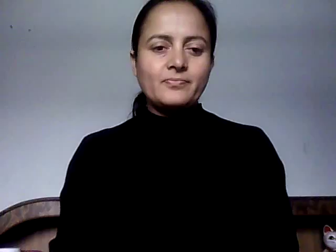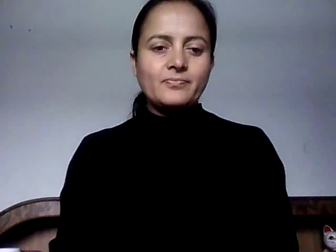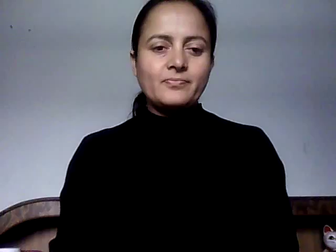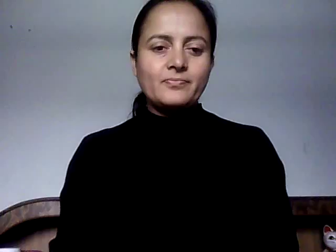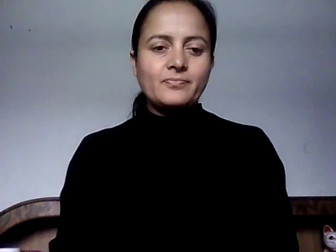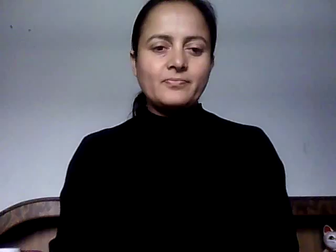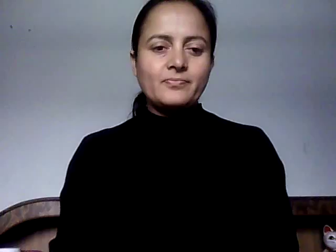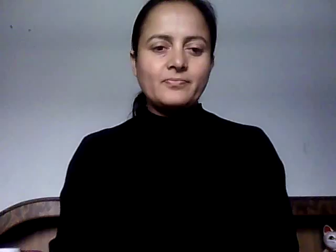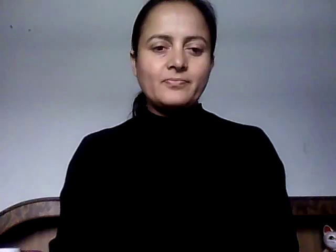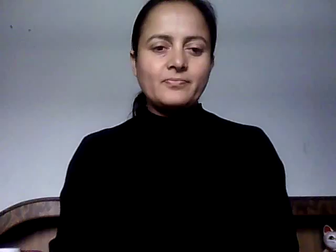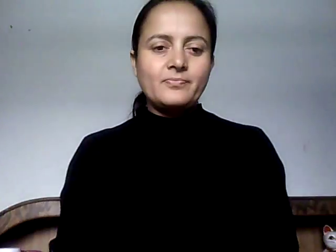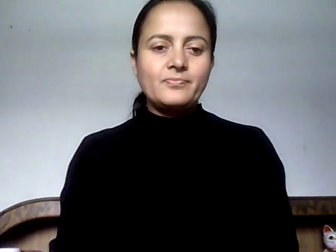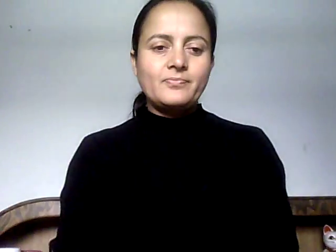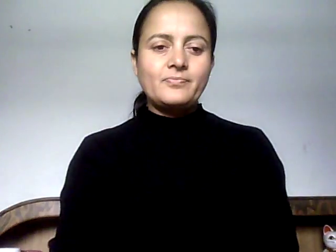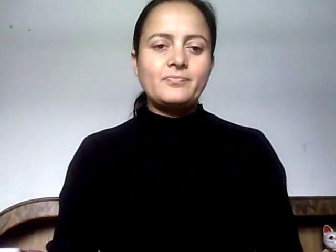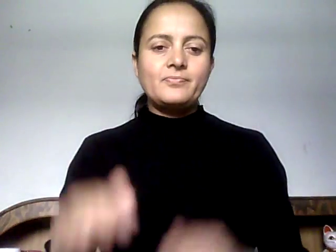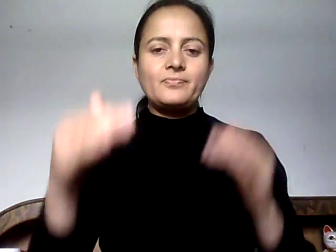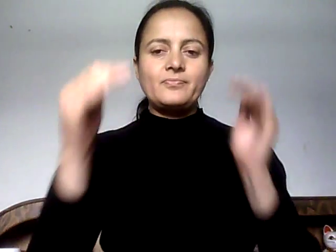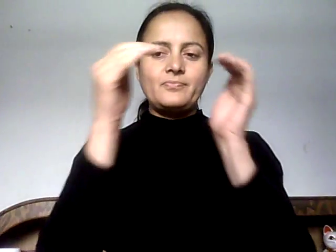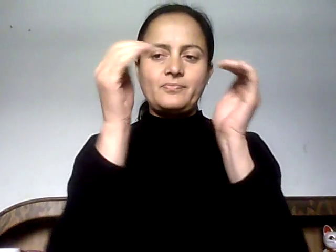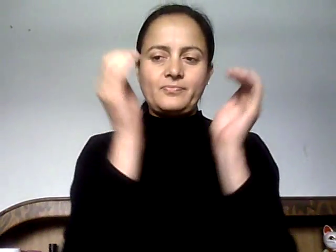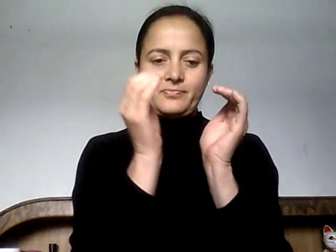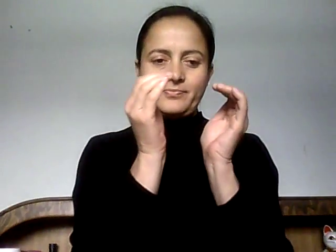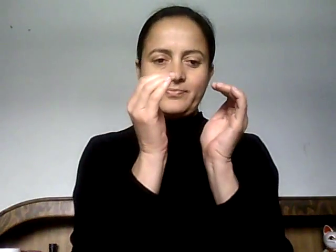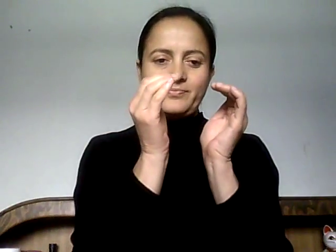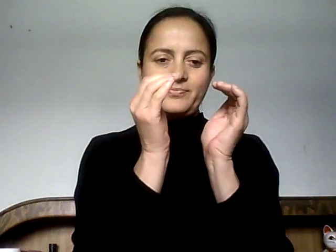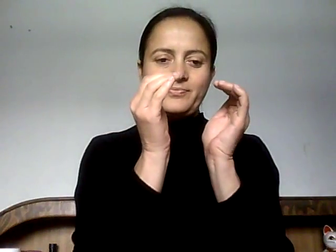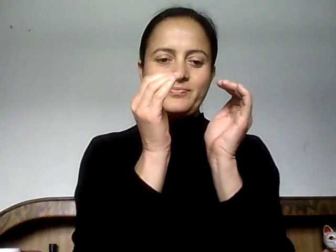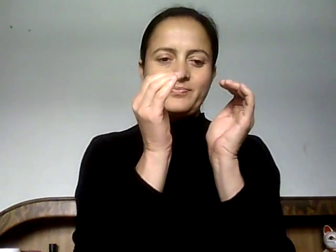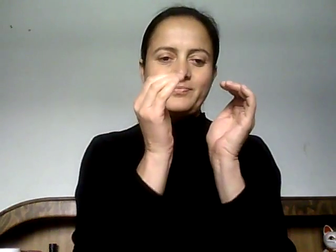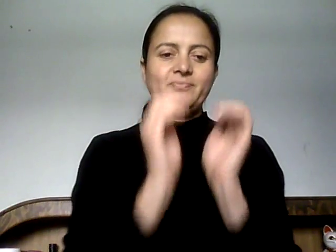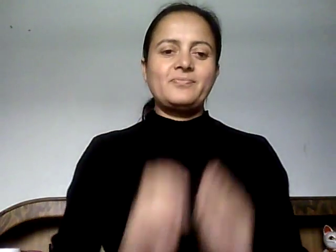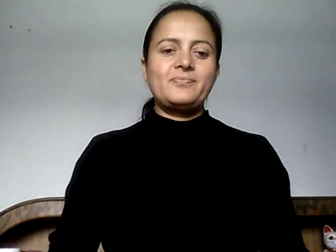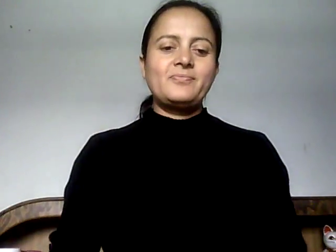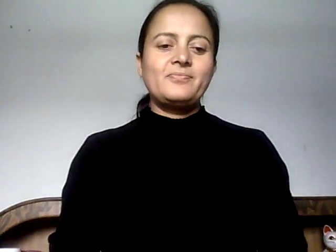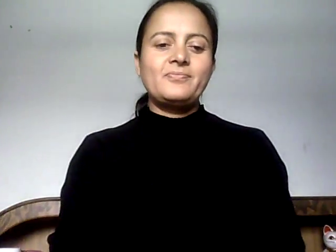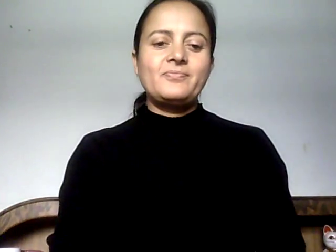corner